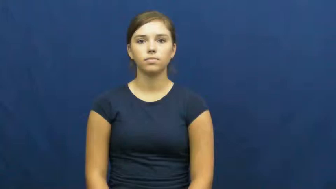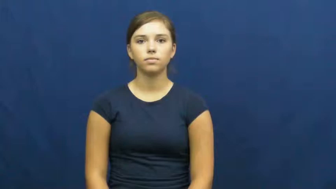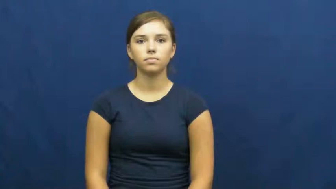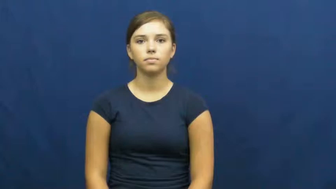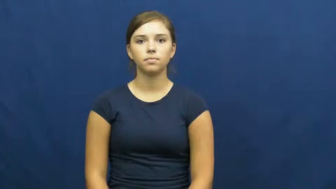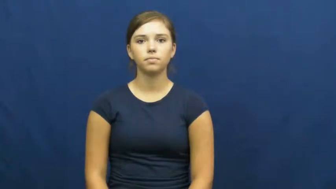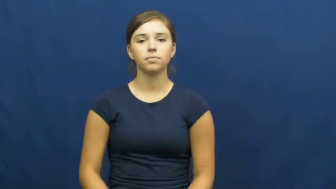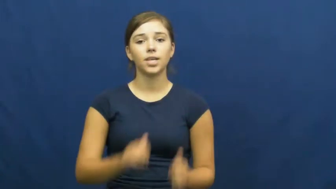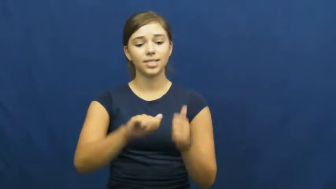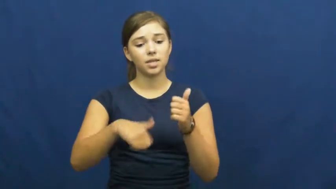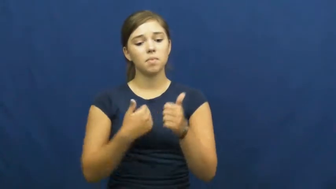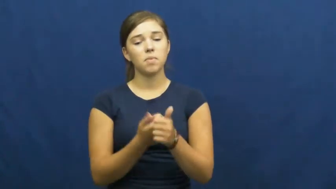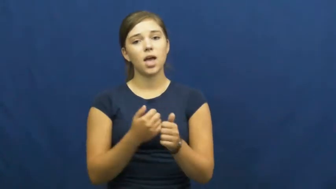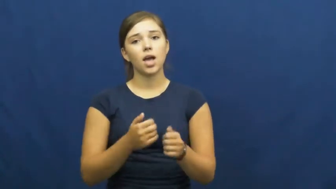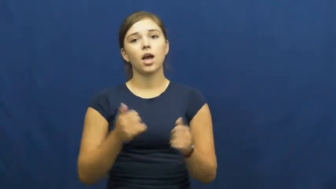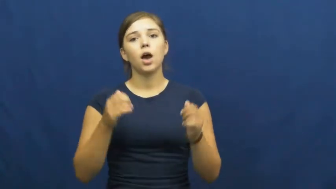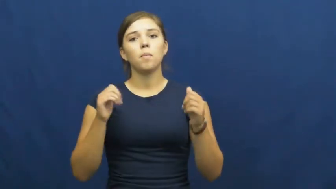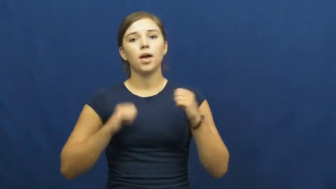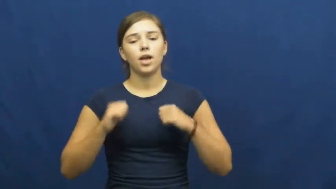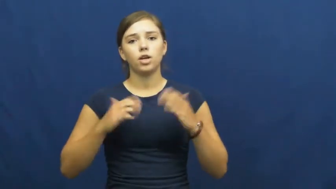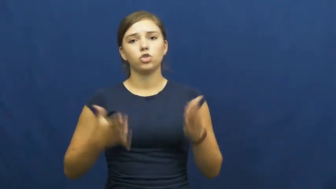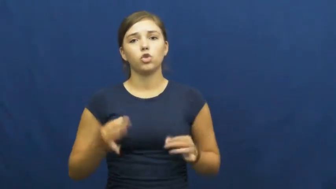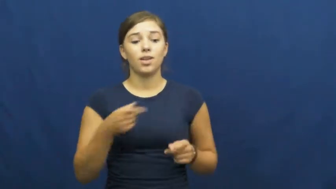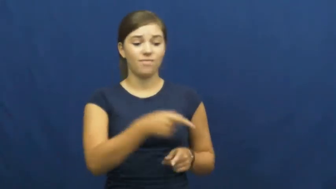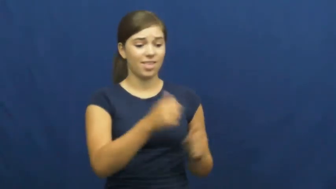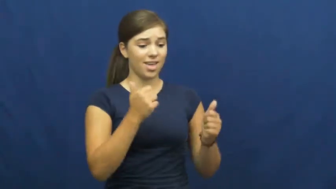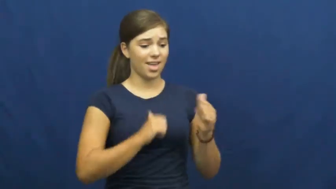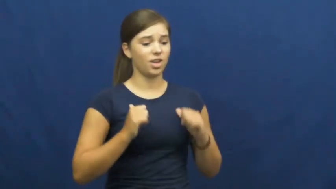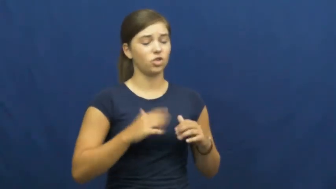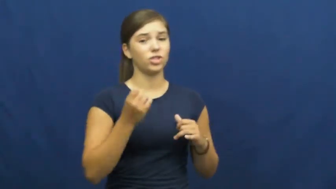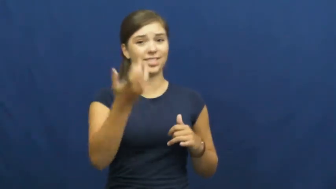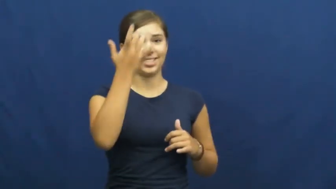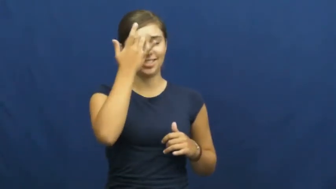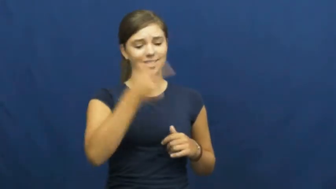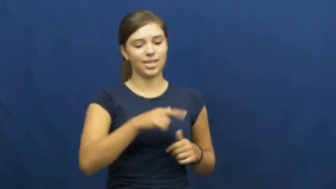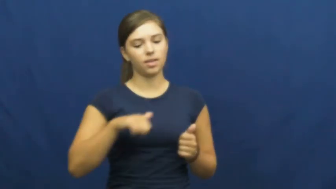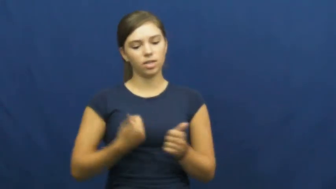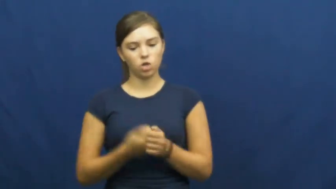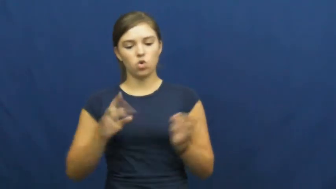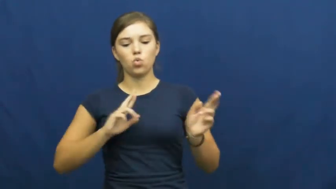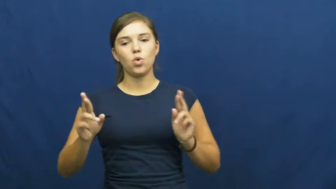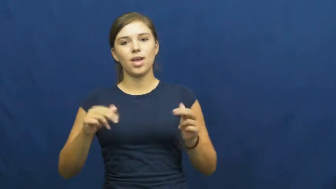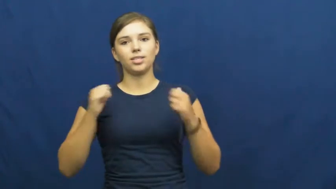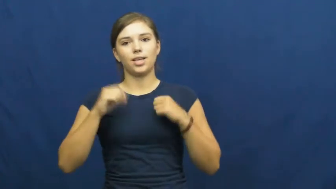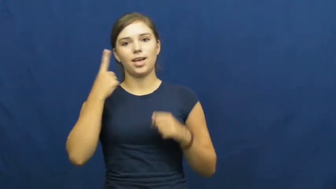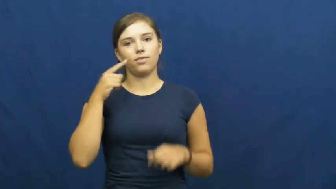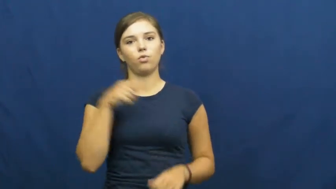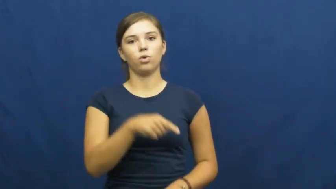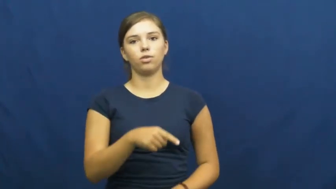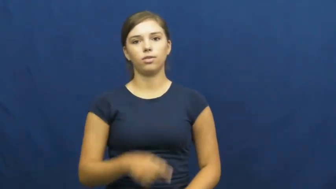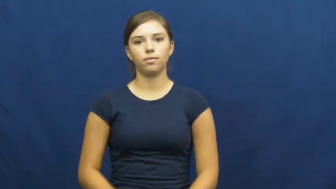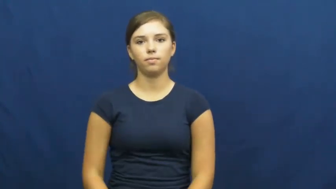understudy